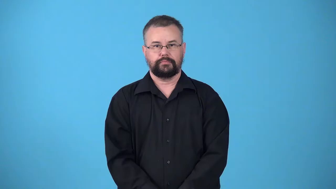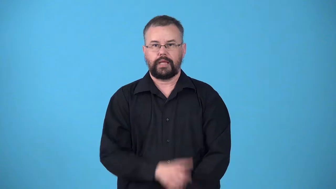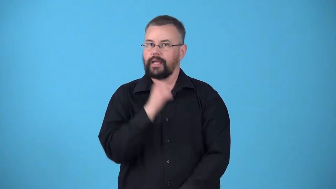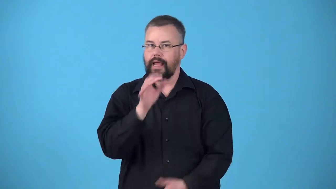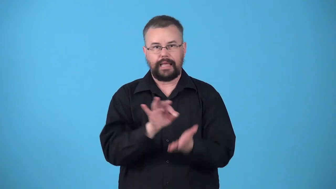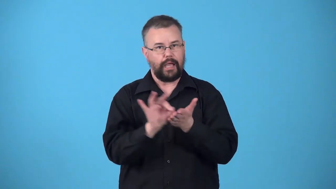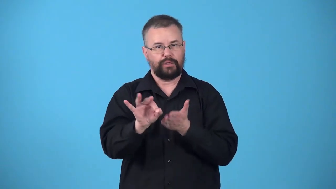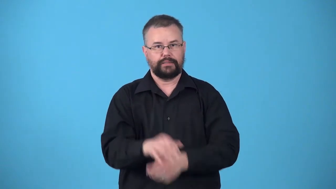uncounted